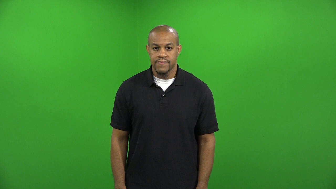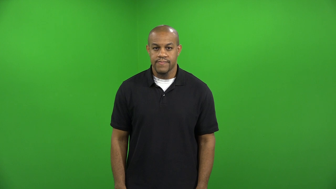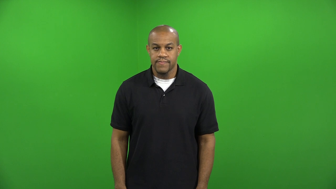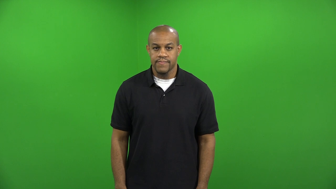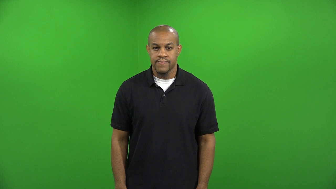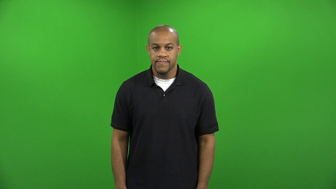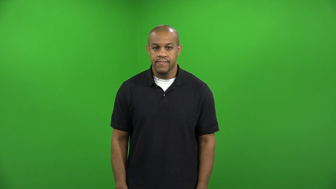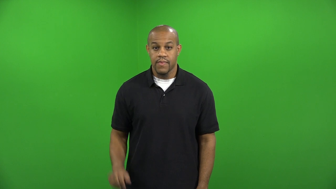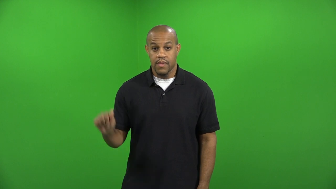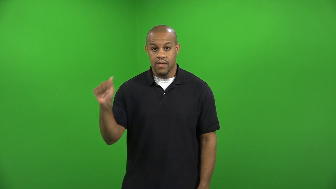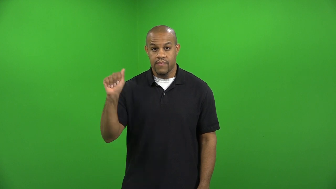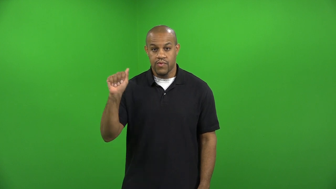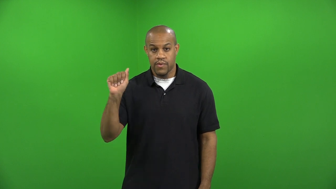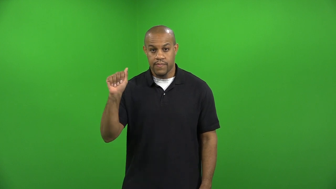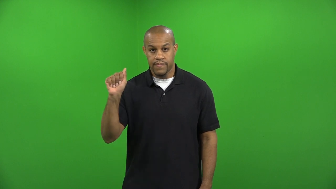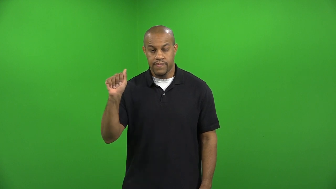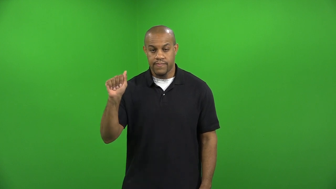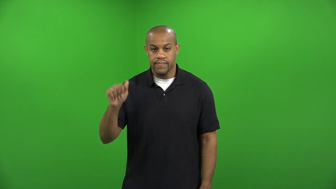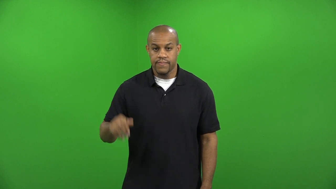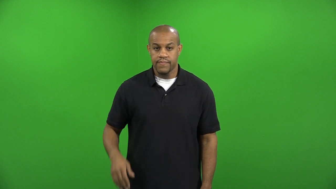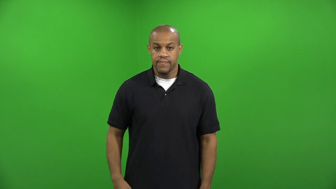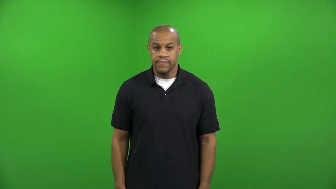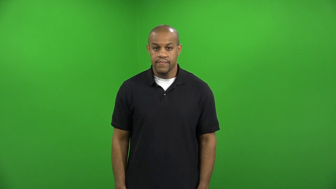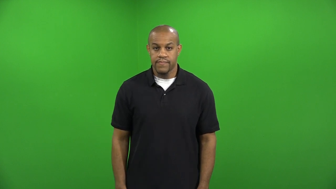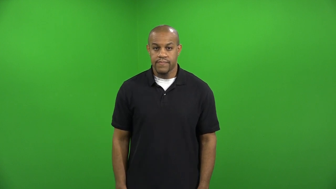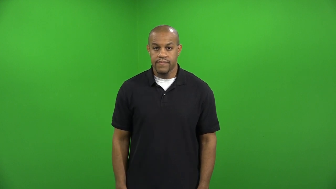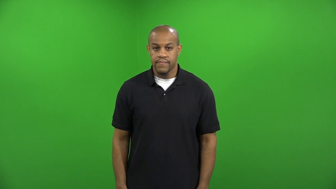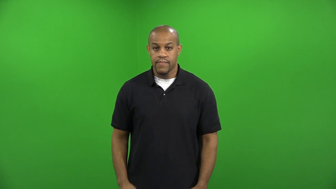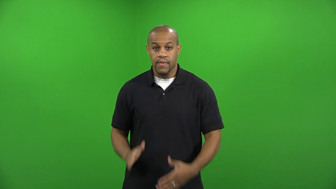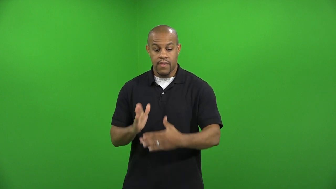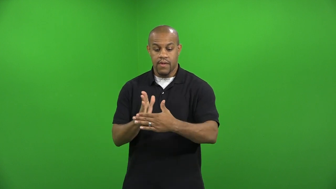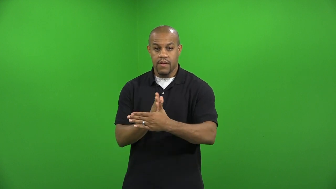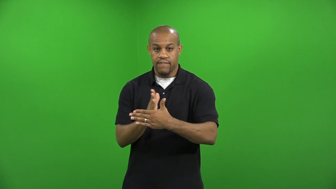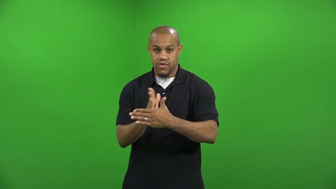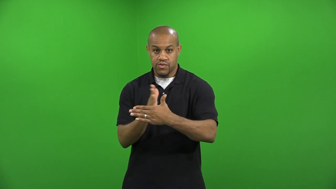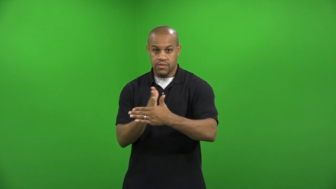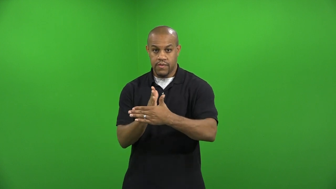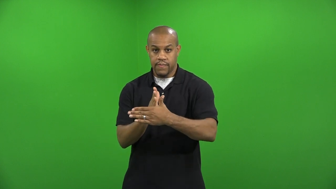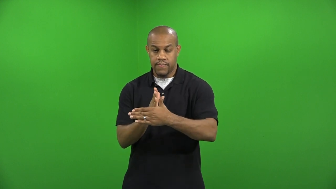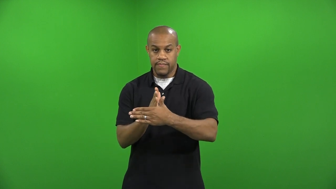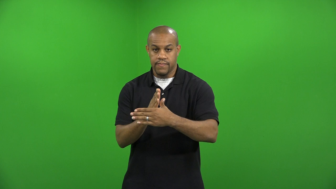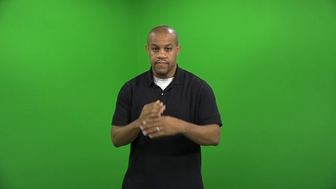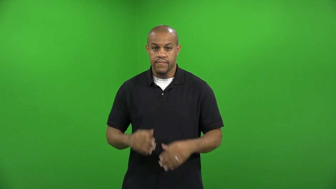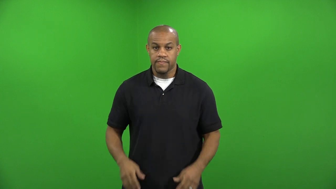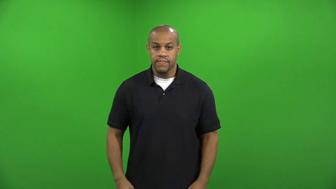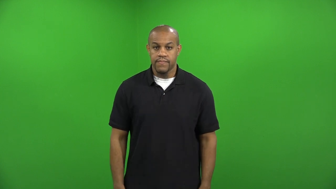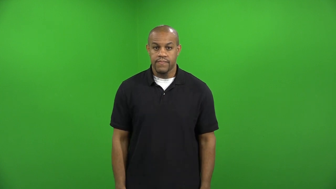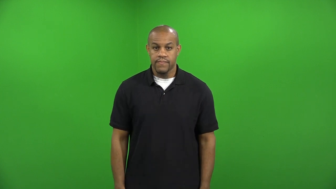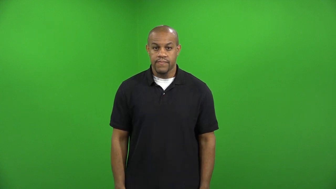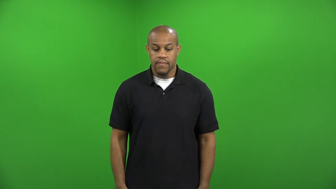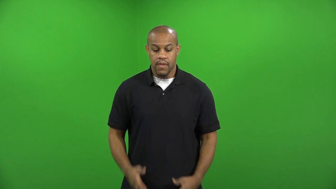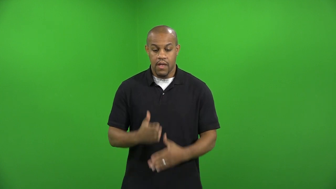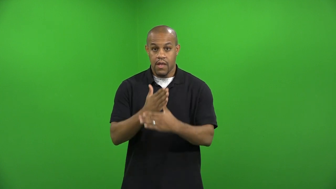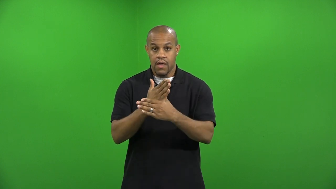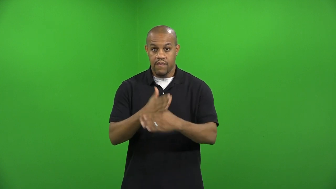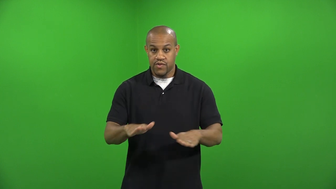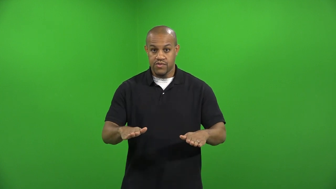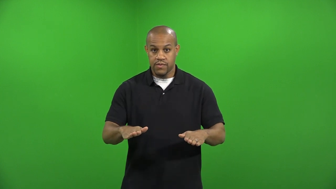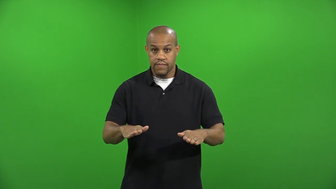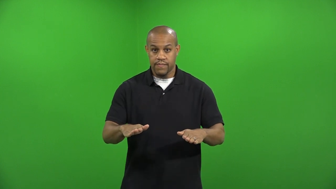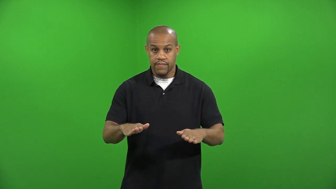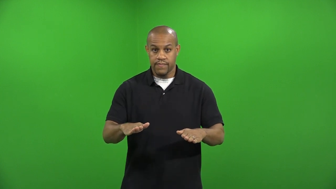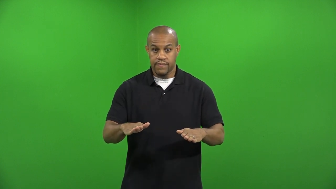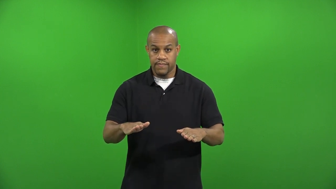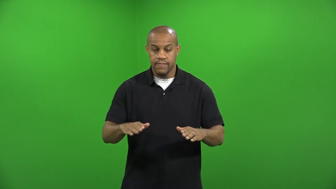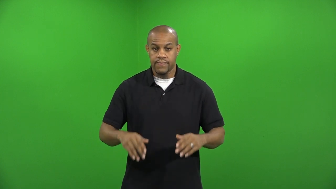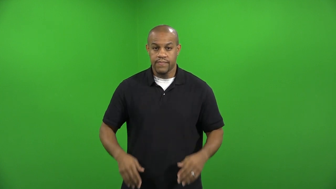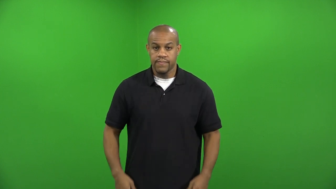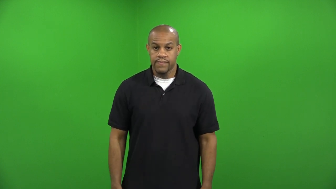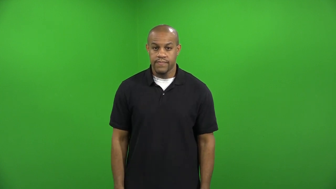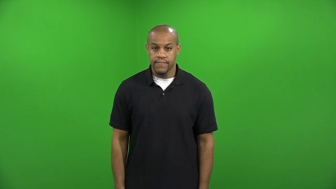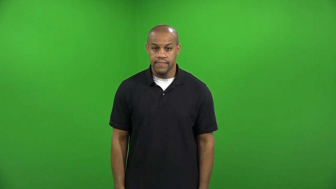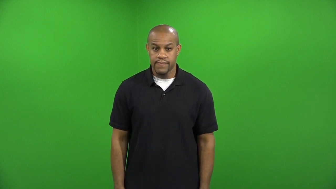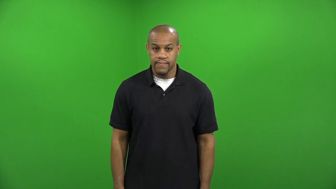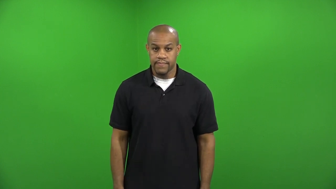Batting average